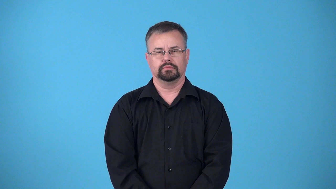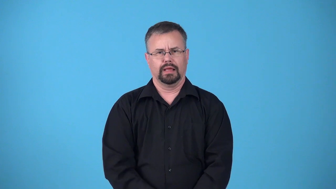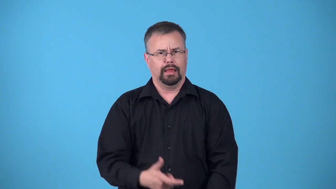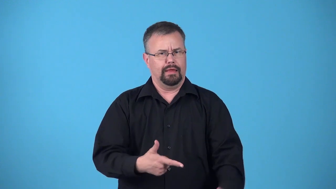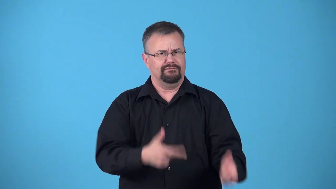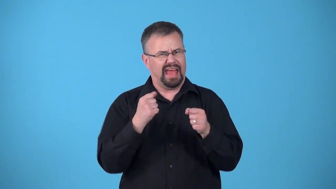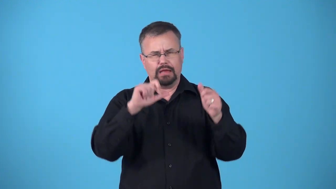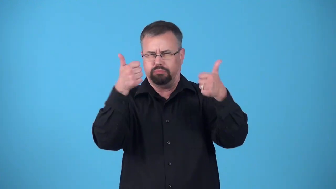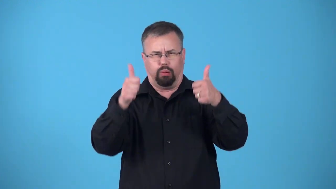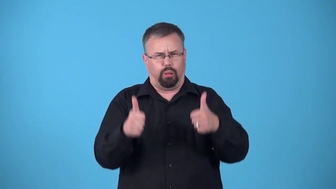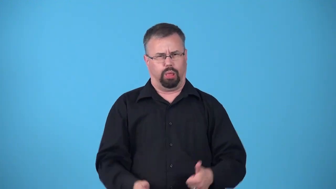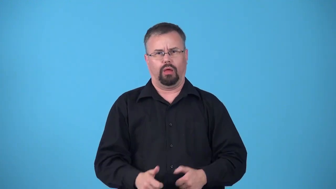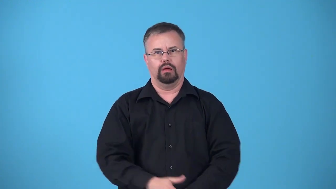hell in a hand basket, hell in a handcart